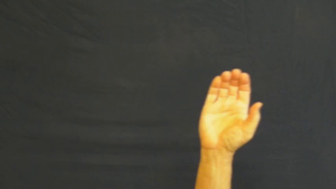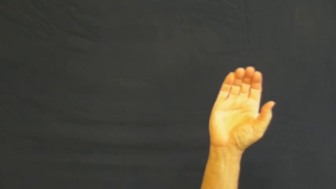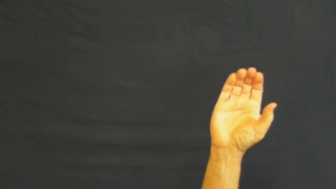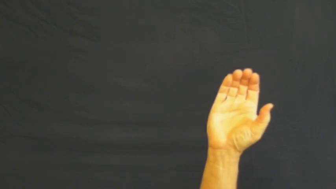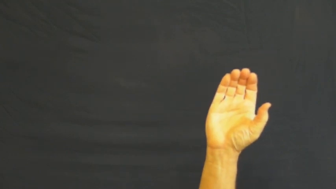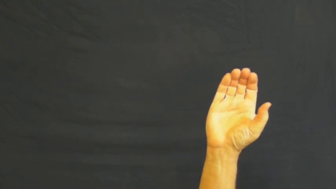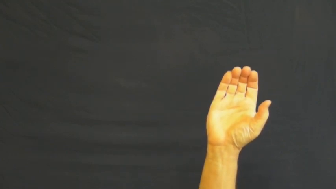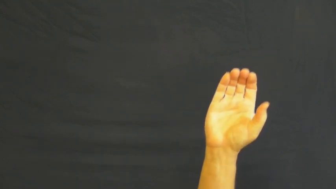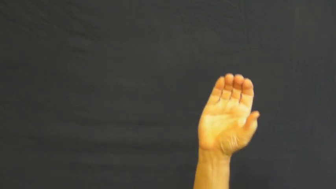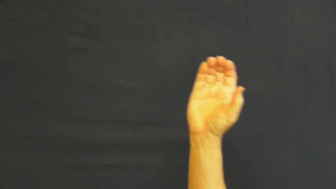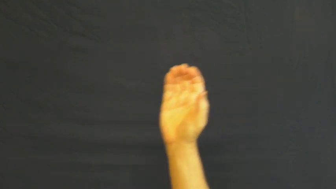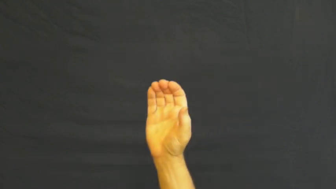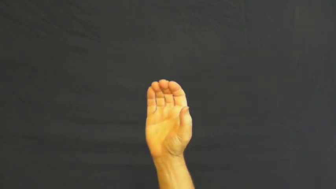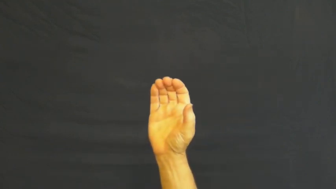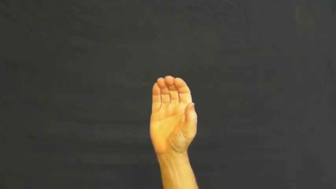Corpus Christi,TX,Crescent City,CA